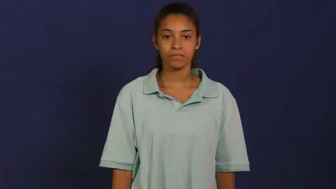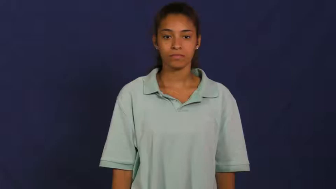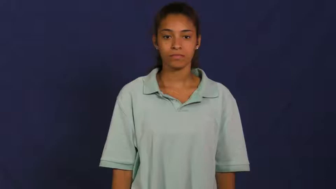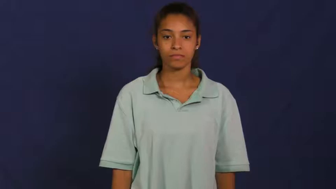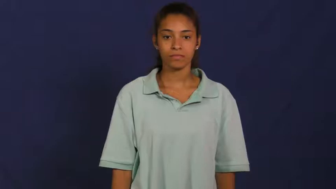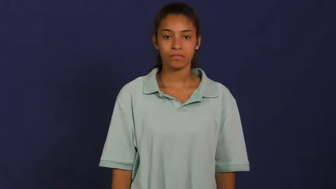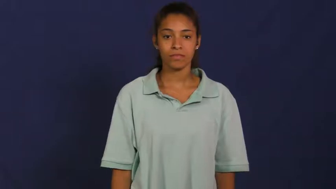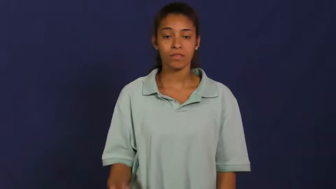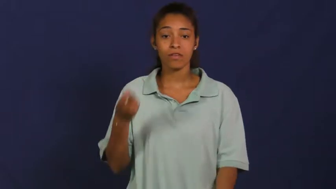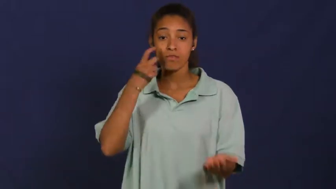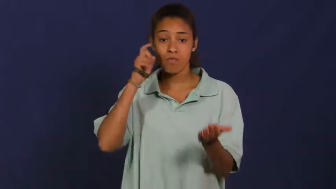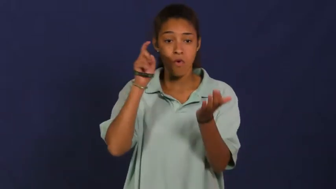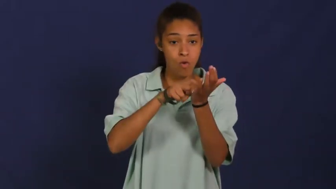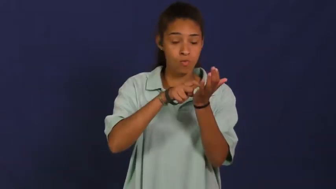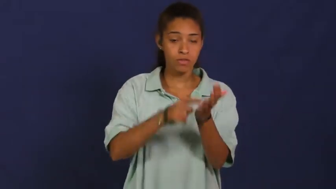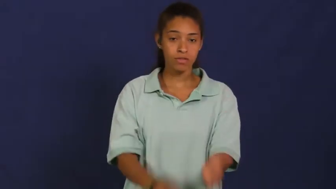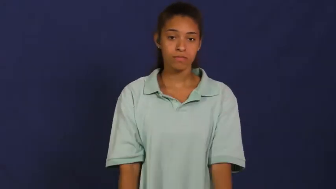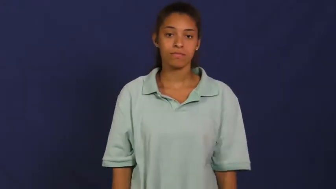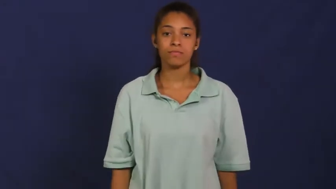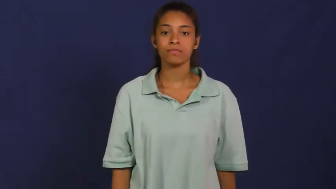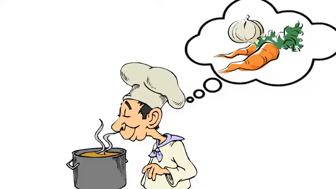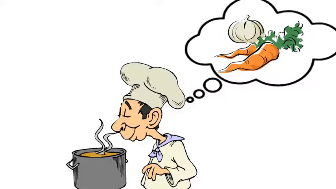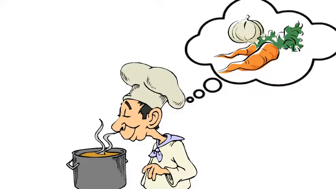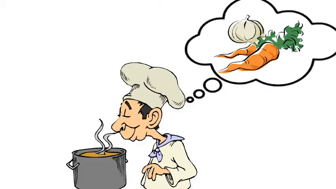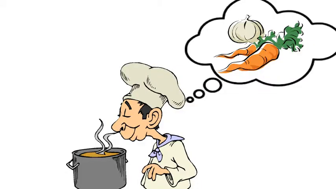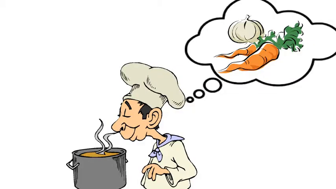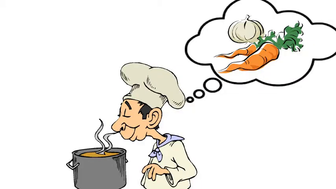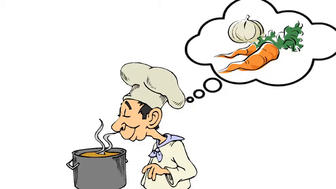tell-notice